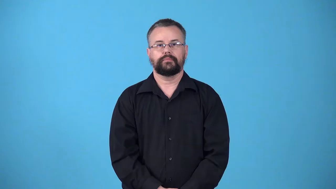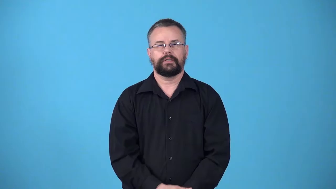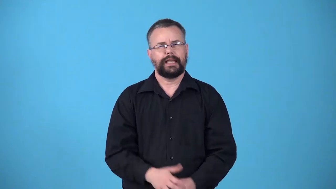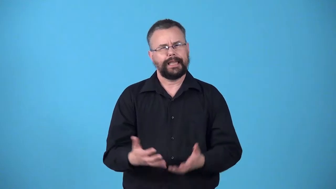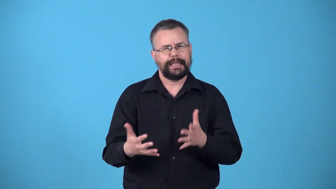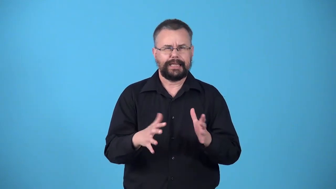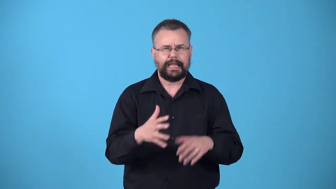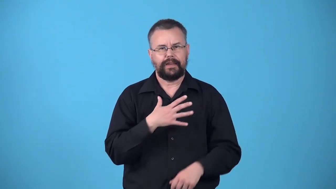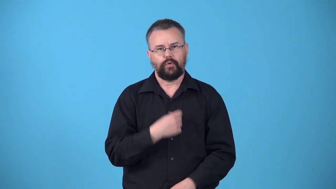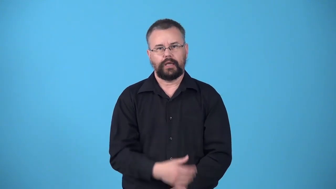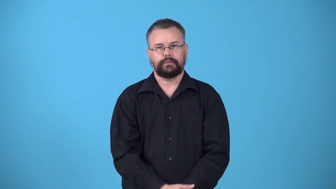whitish-little bit white